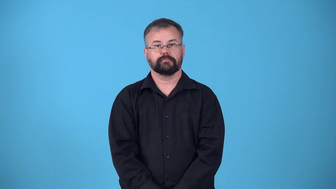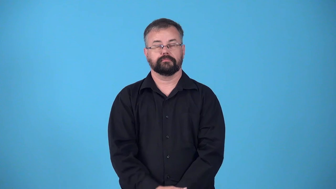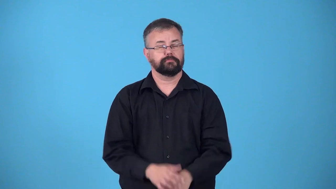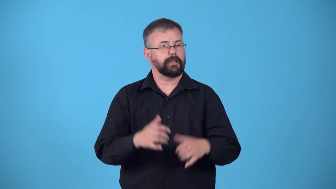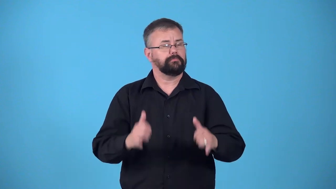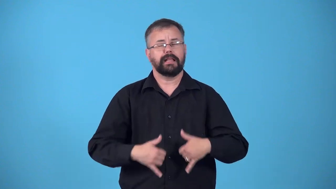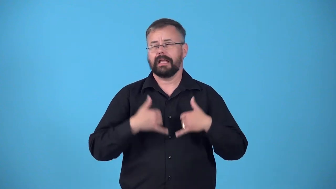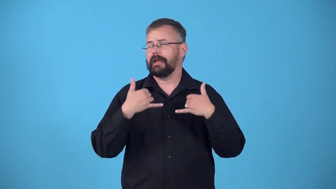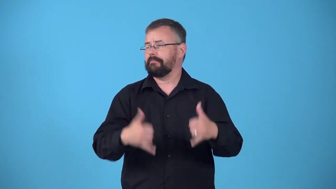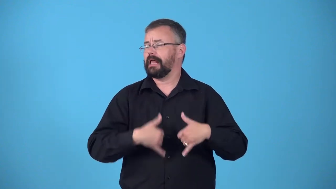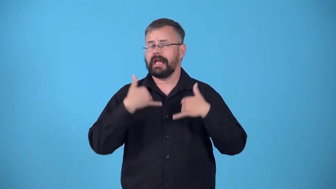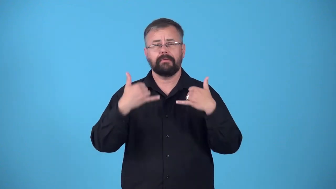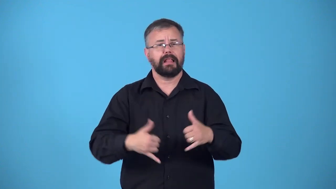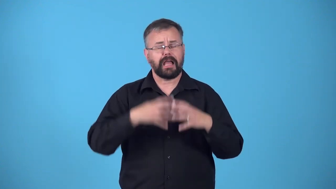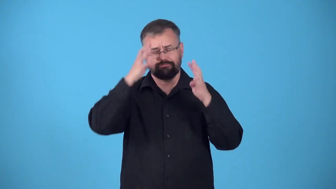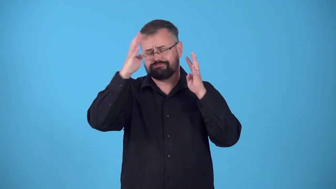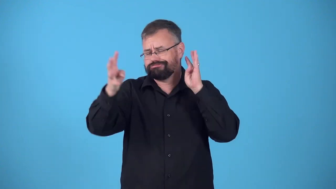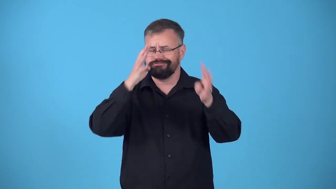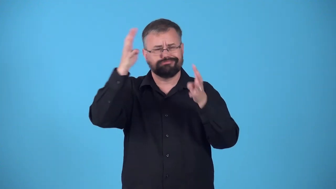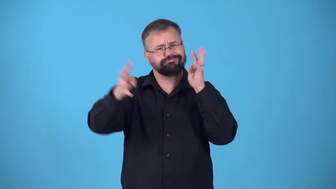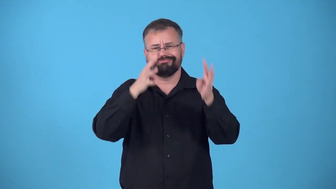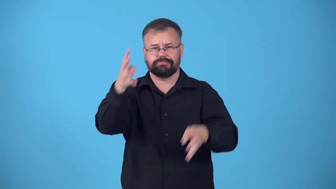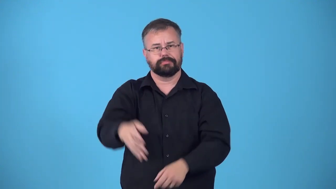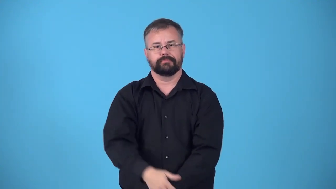fly around, fly about